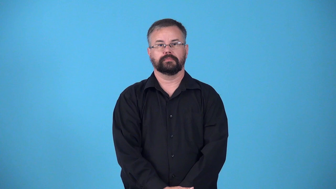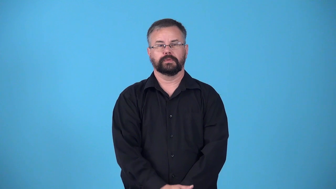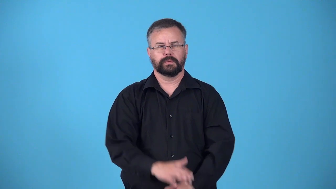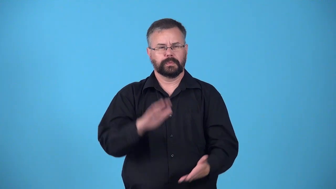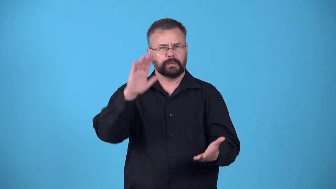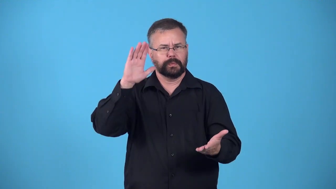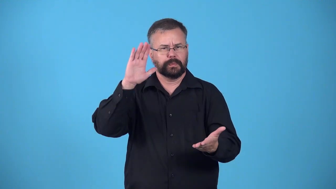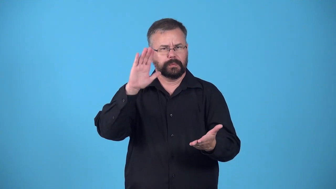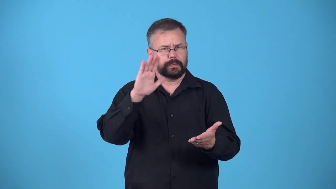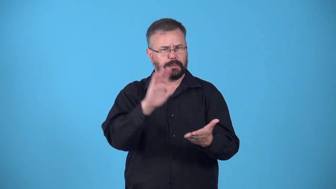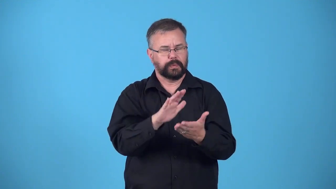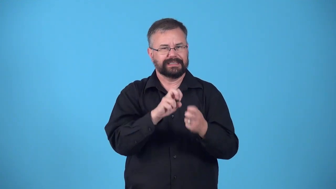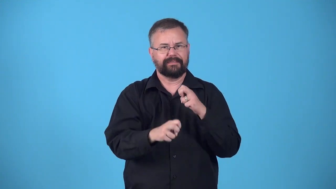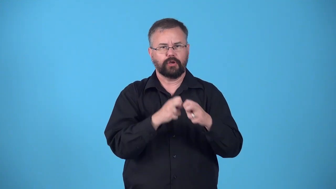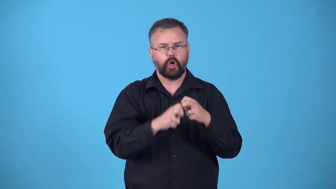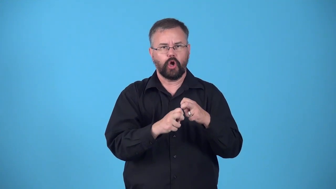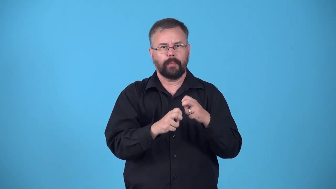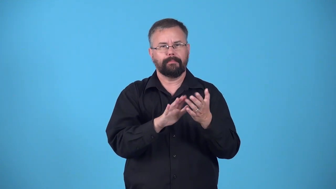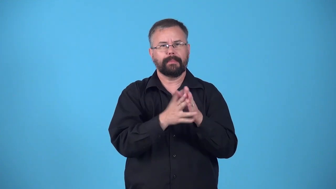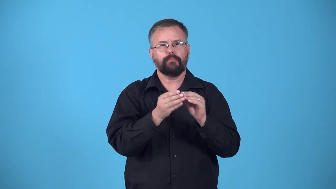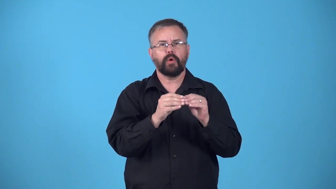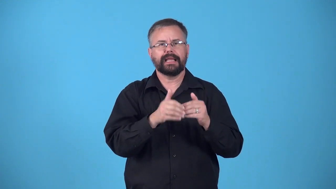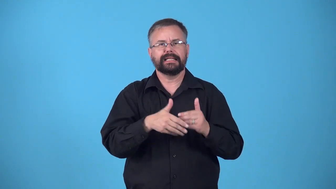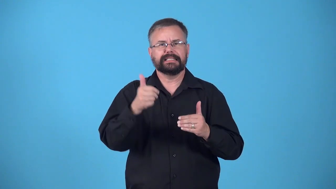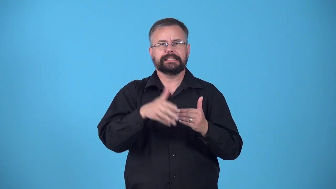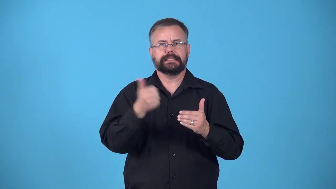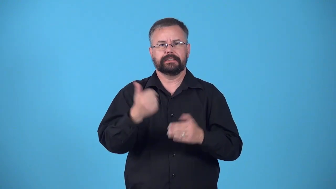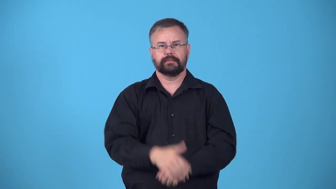ease